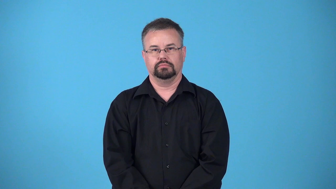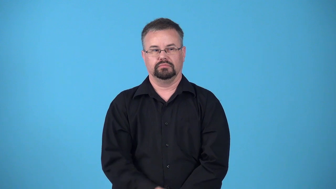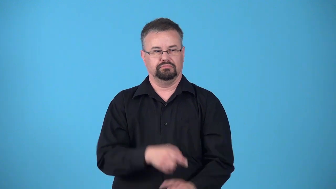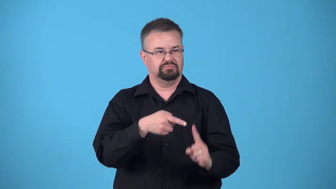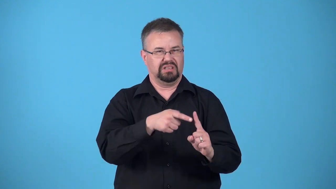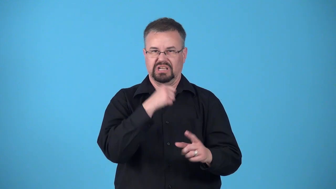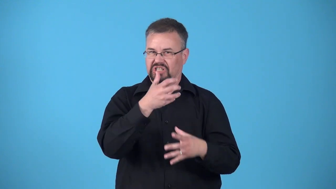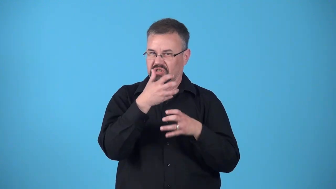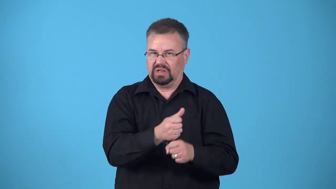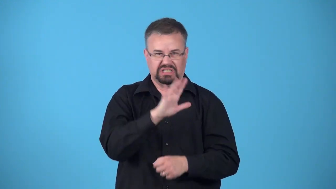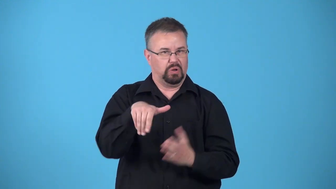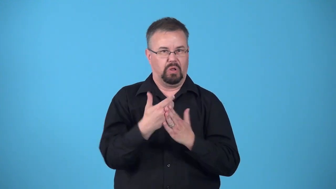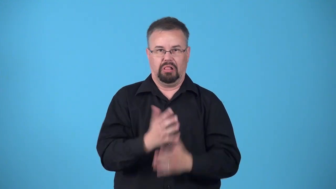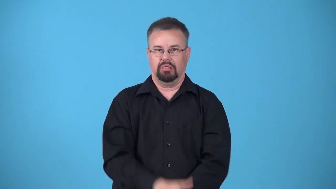I wouldn't trust him as far as I could spit